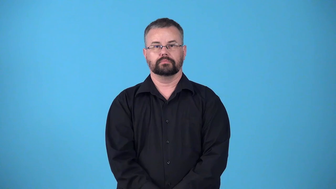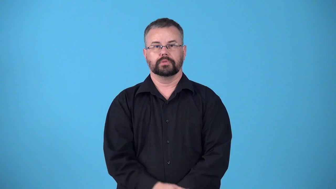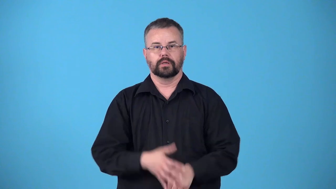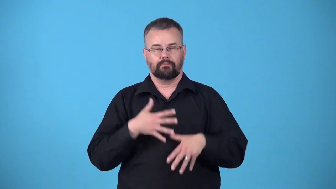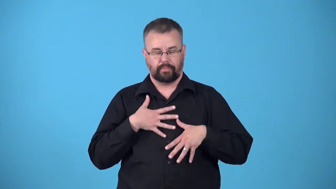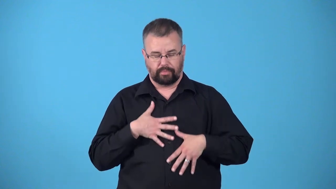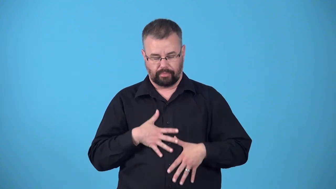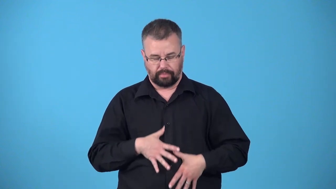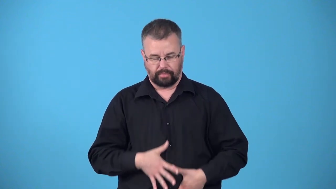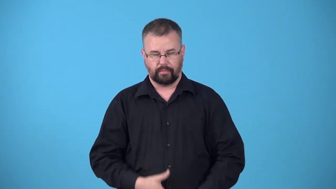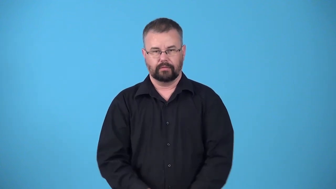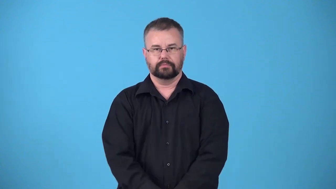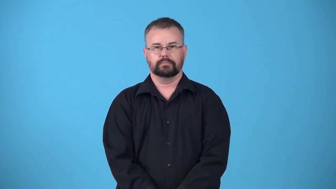blue monday